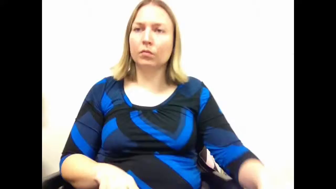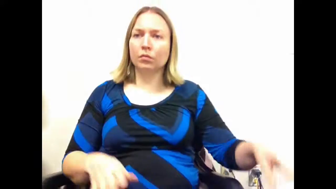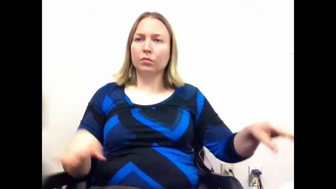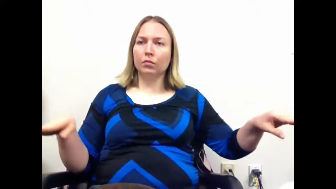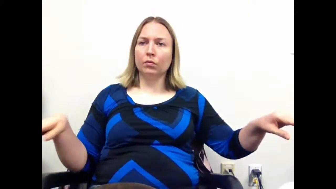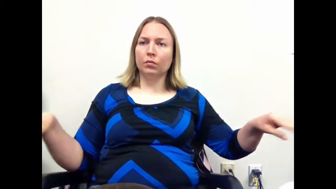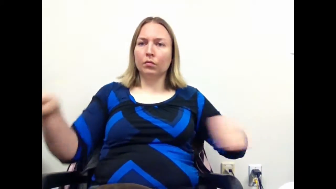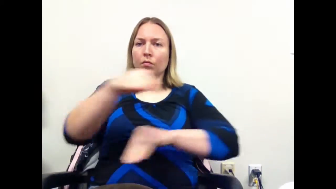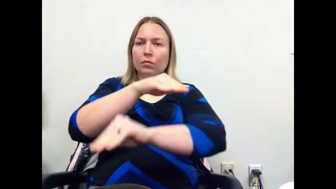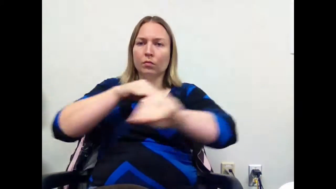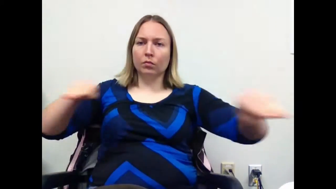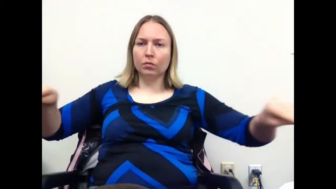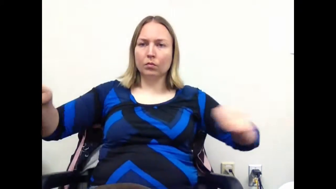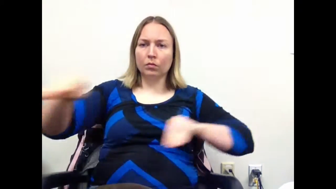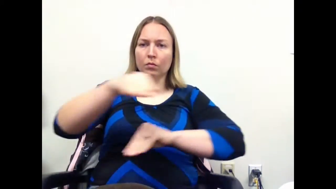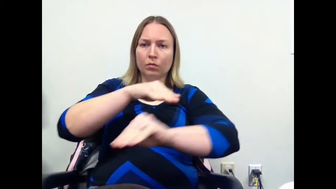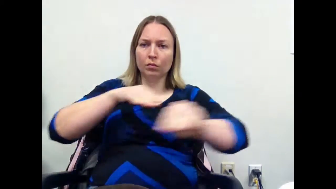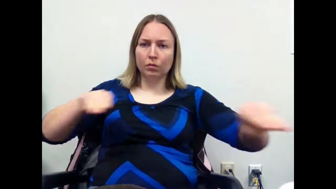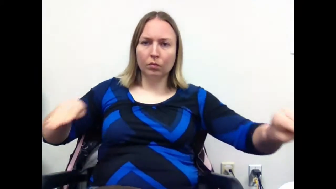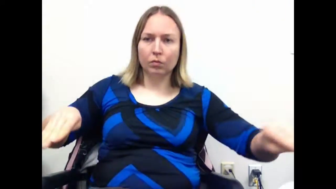REARRANGE